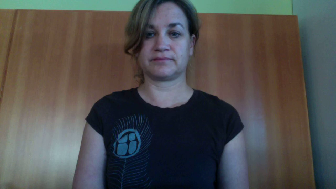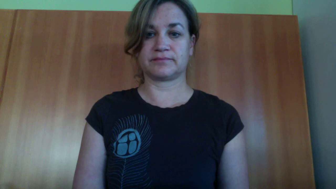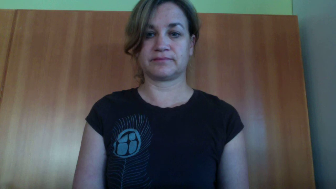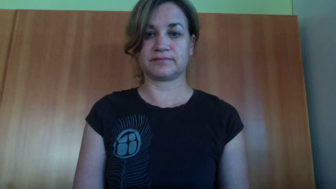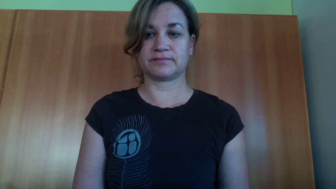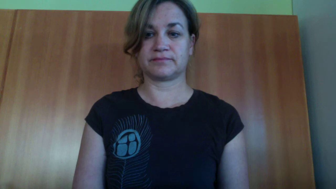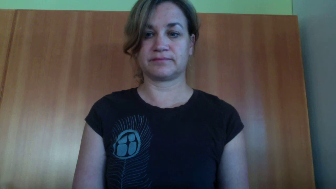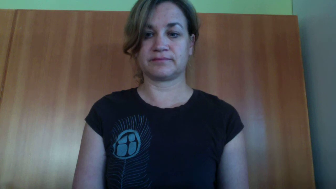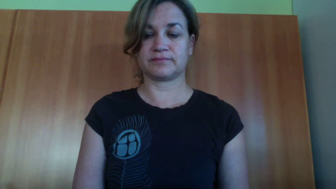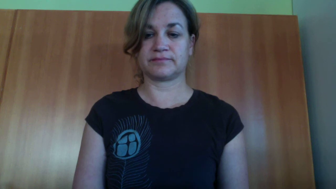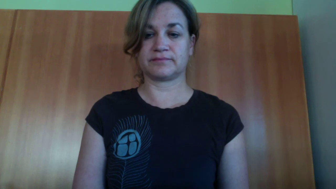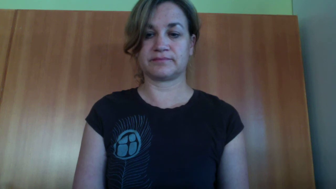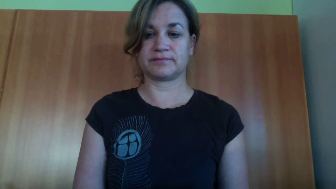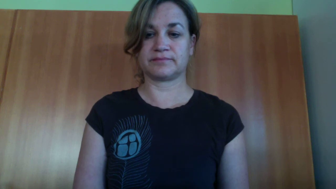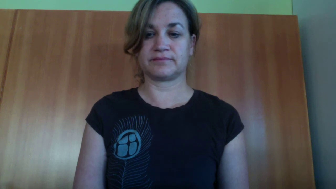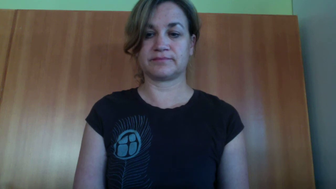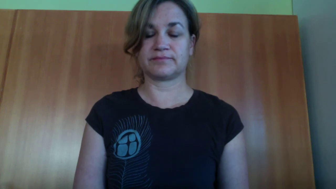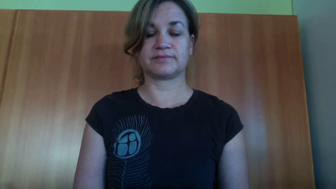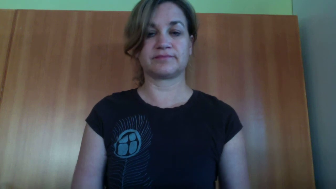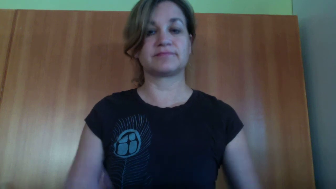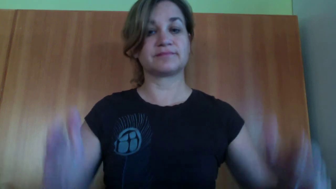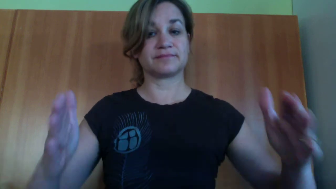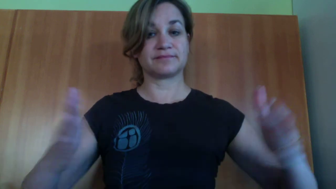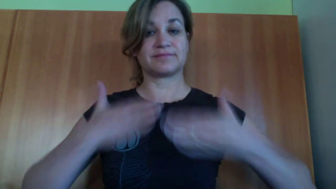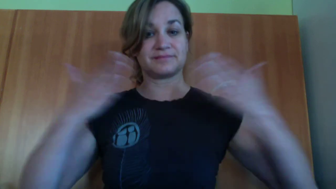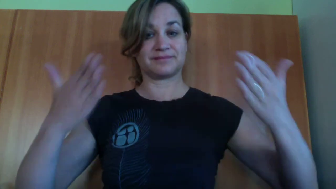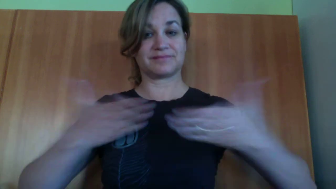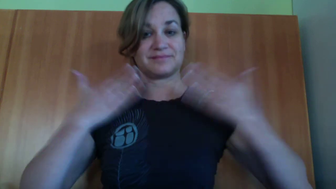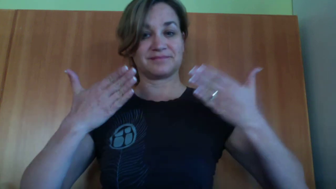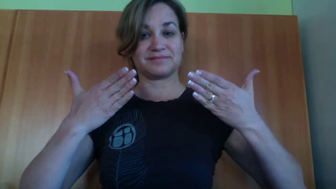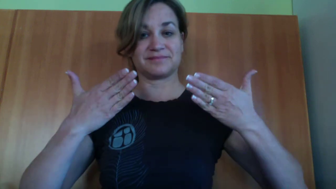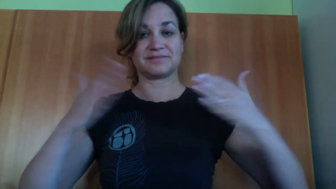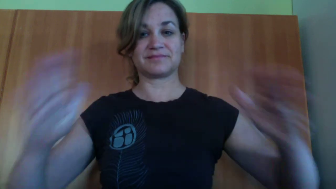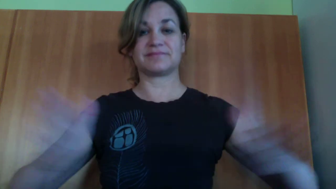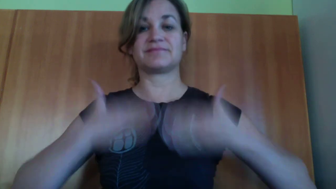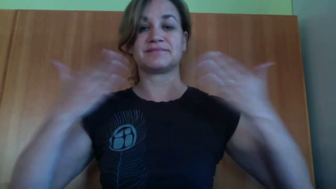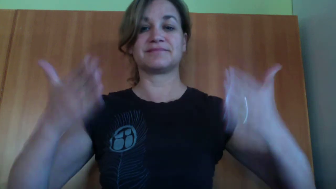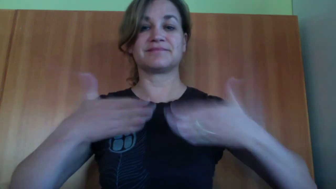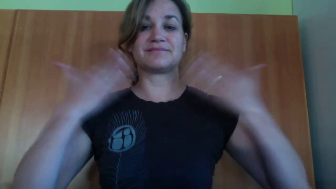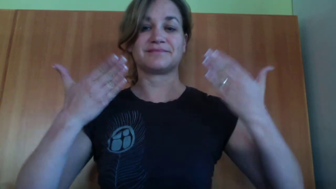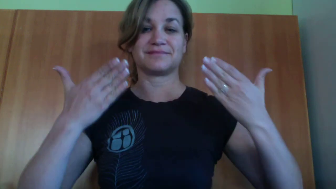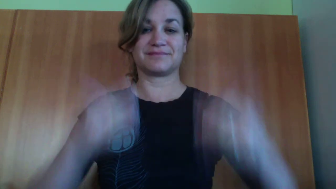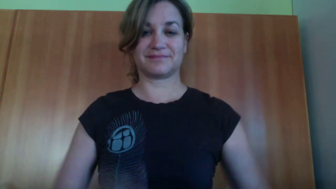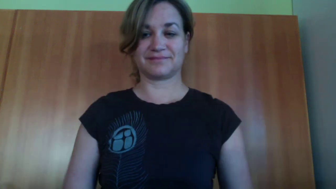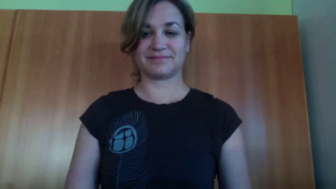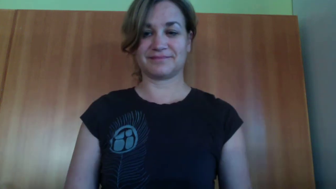HAPPY